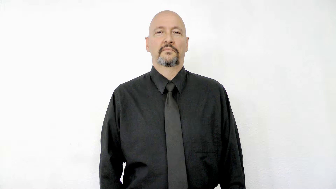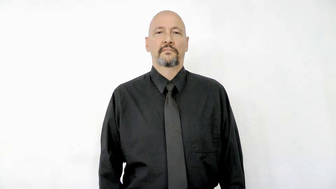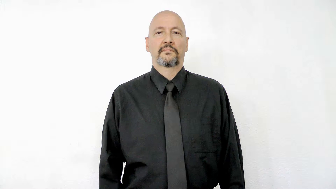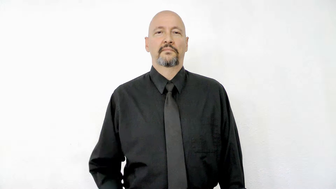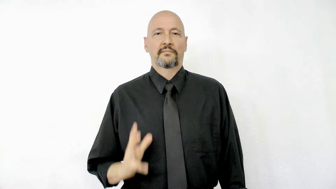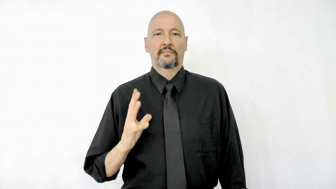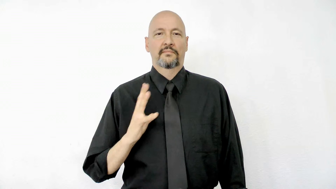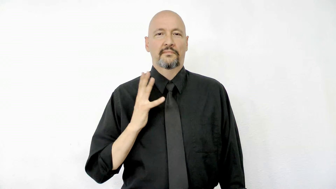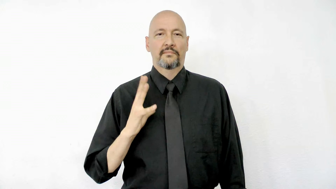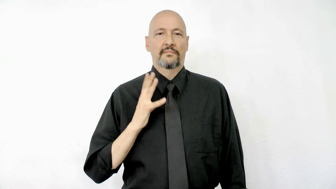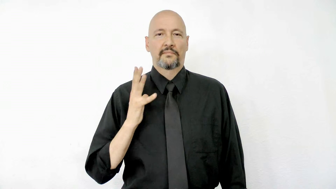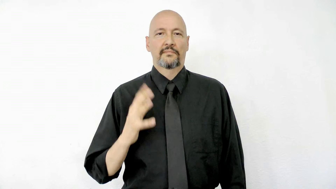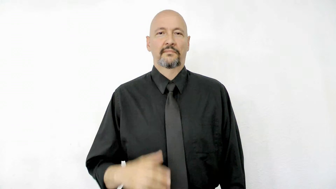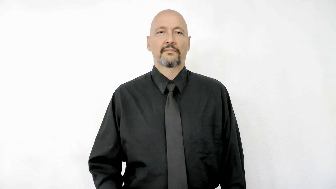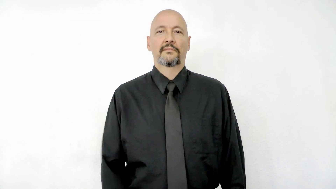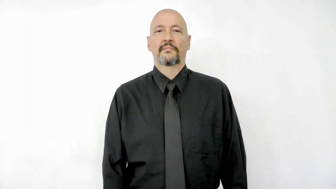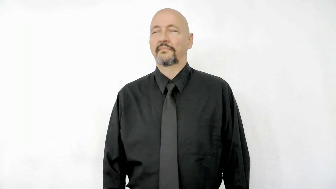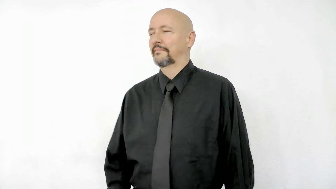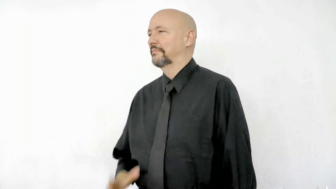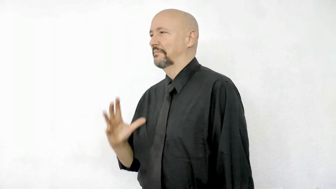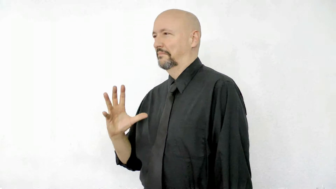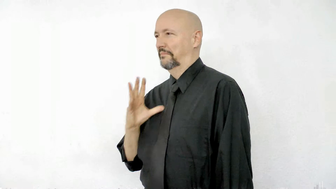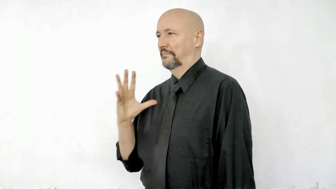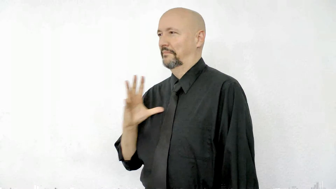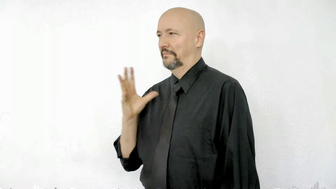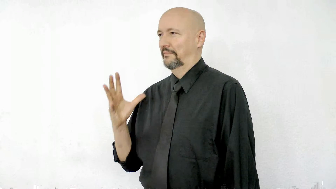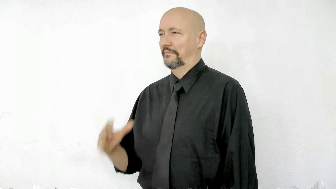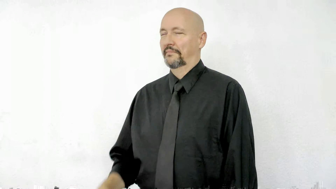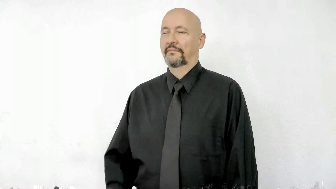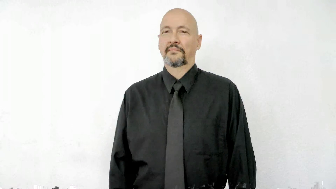official version 1